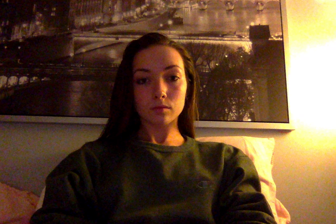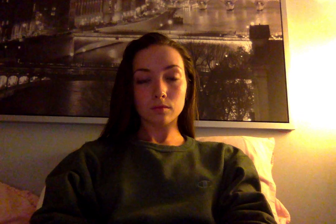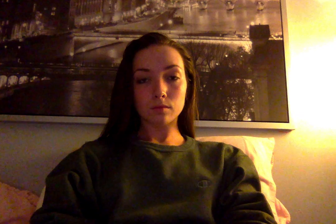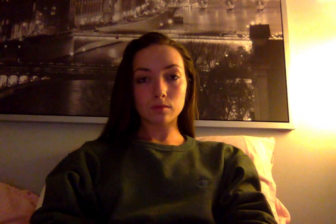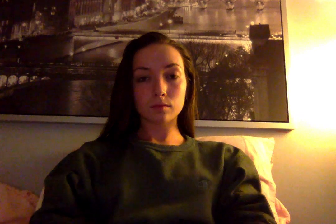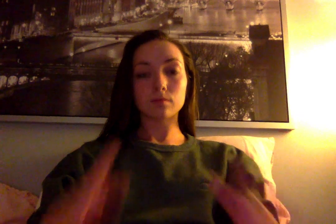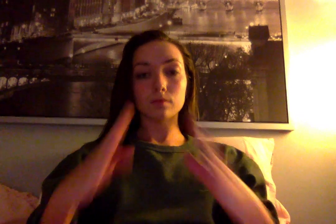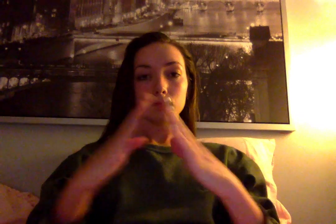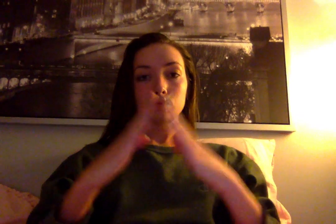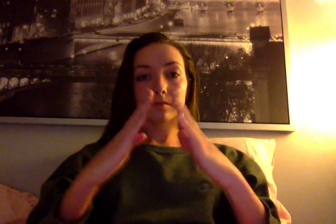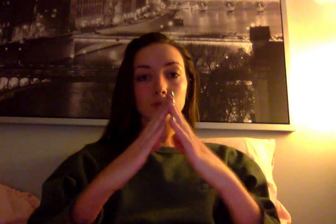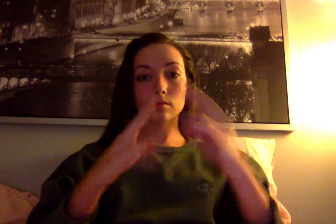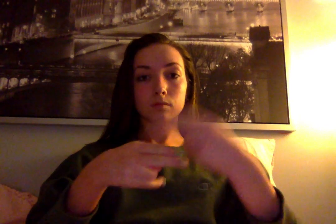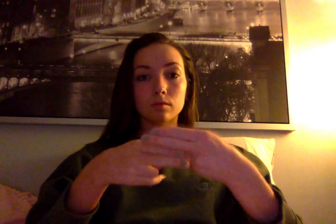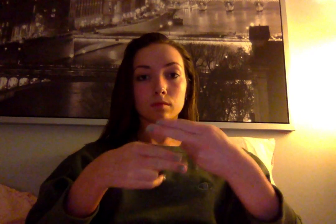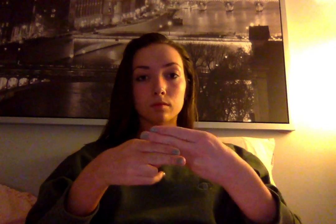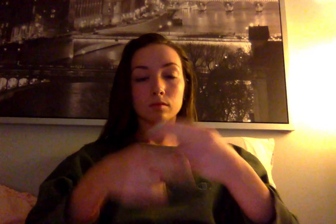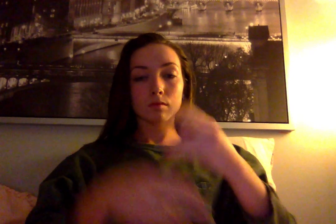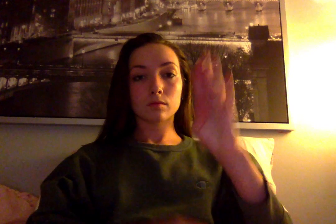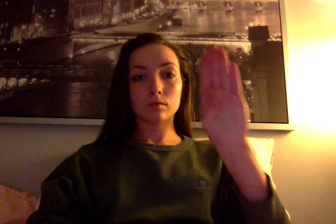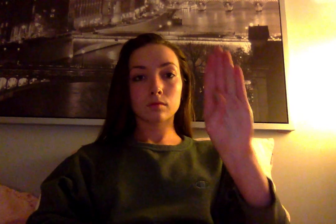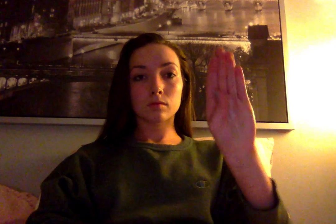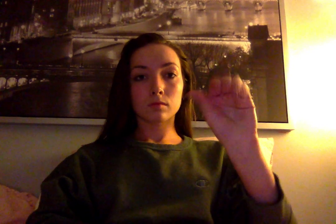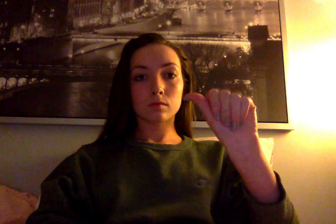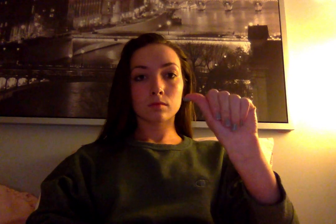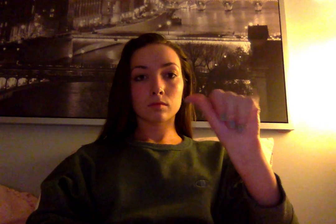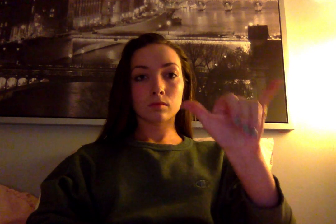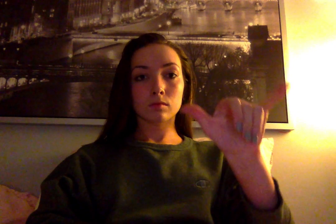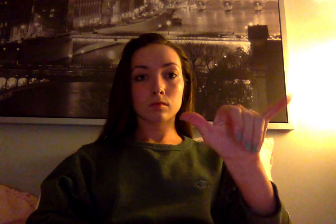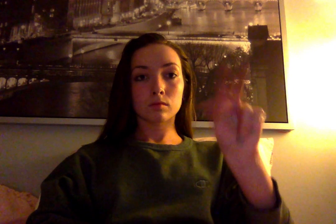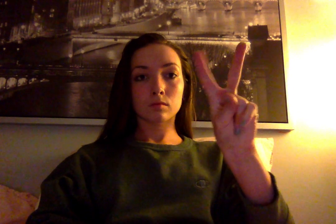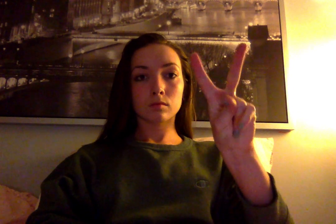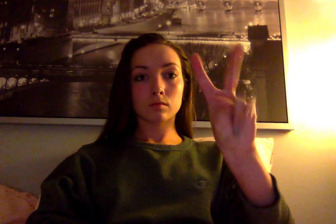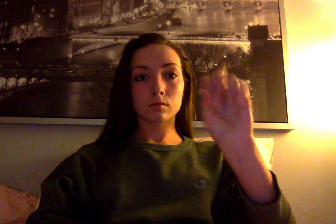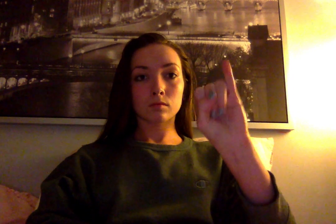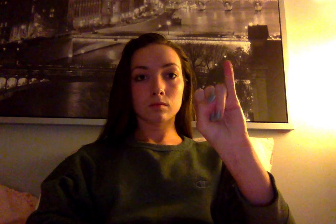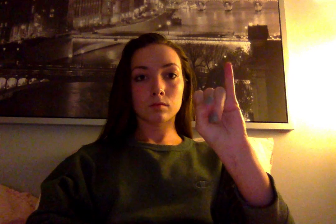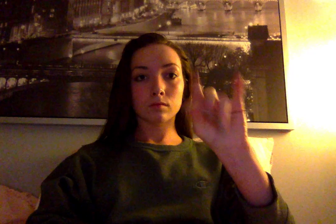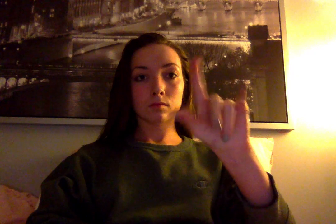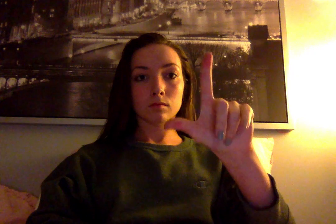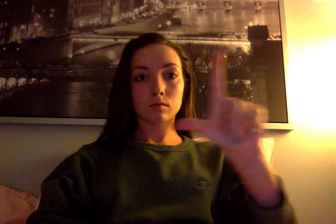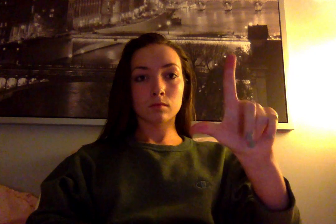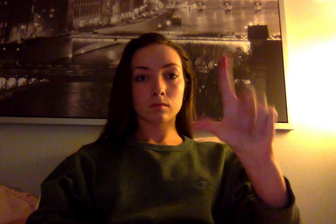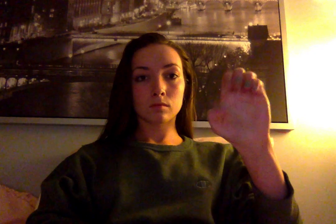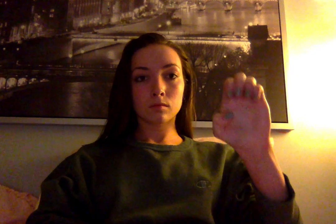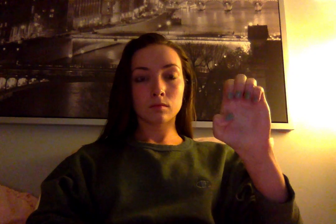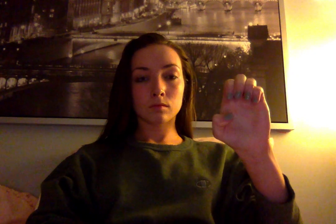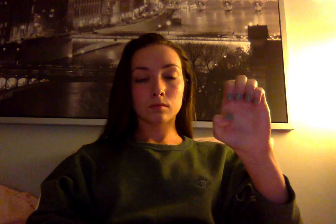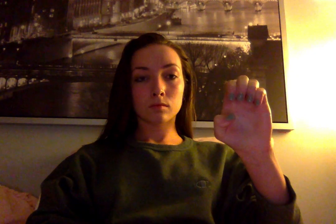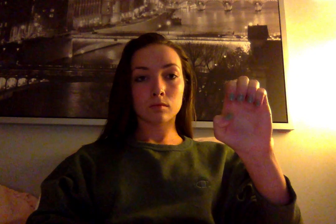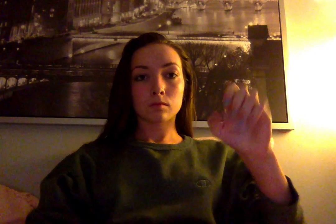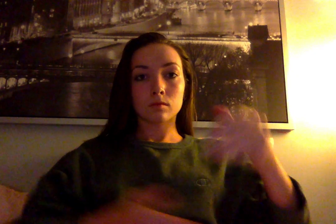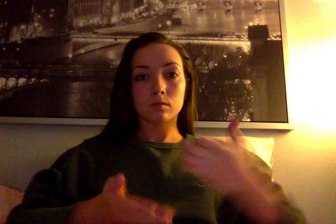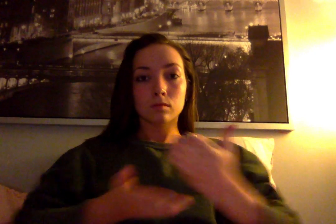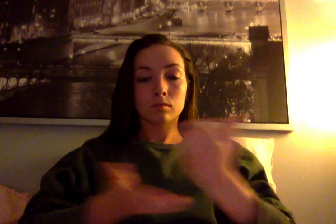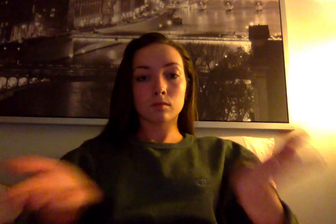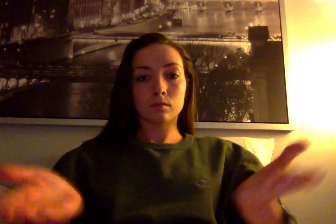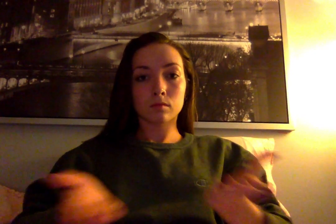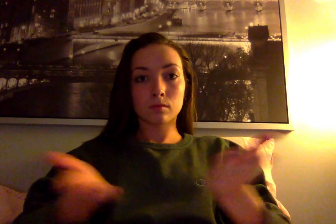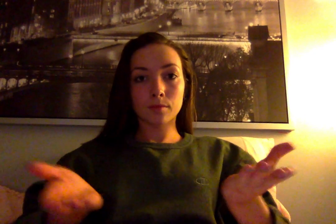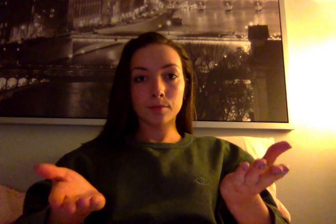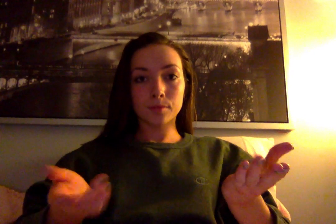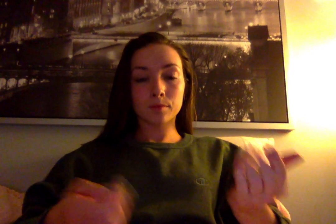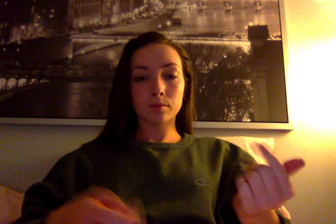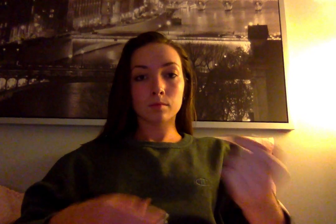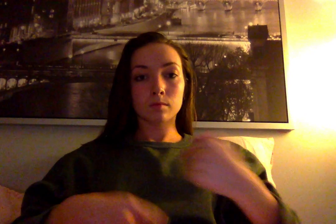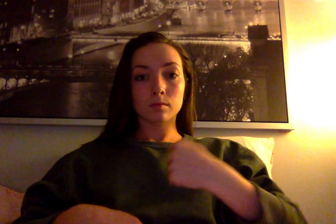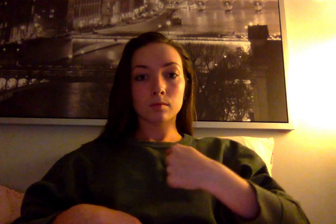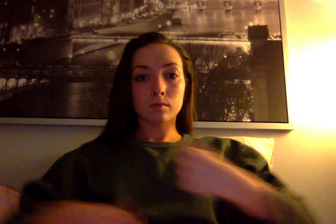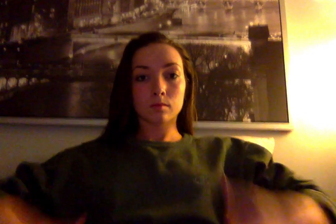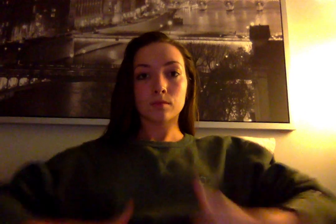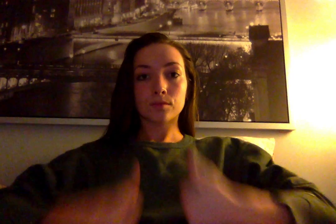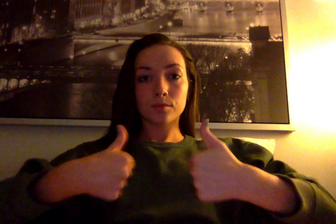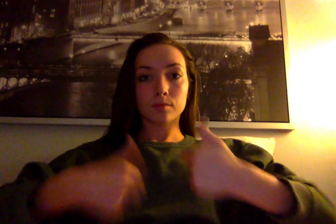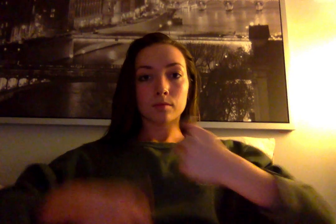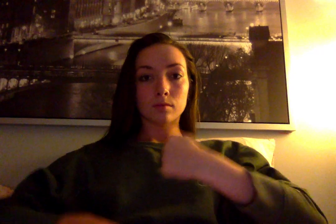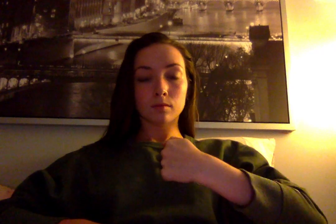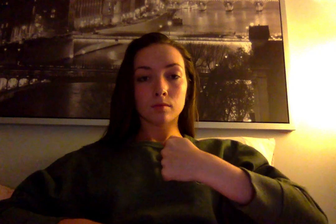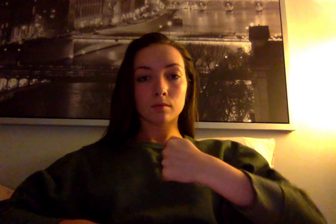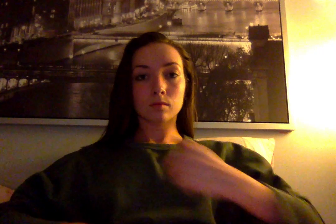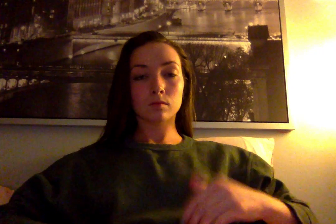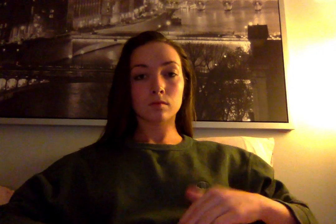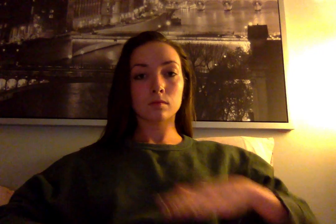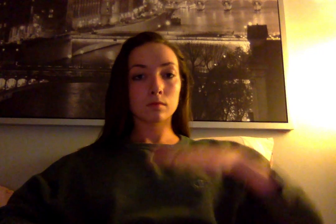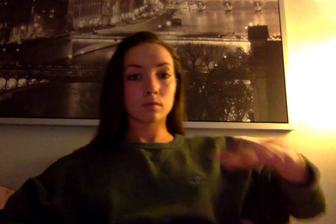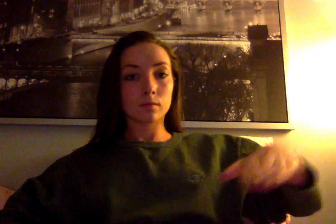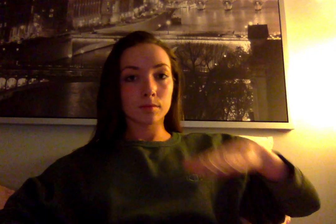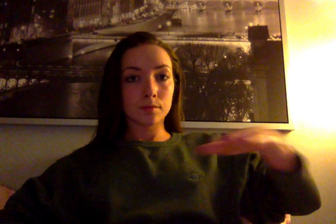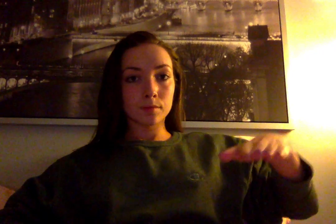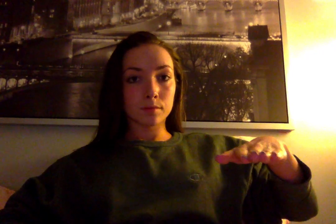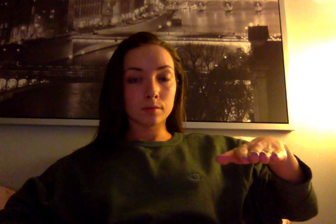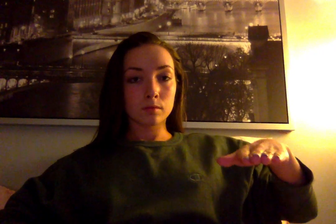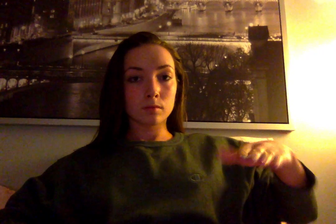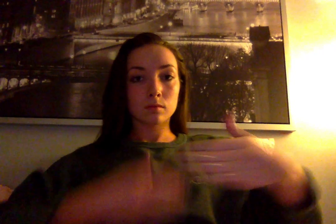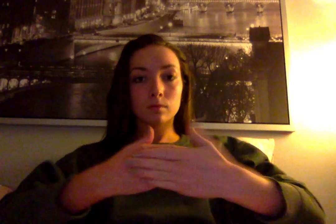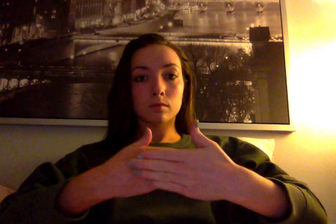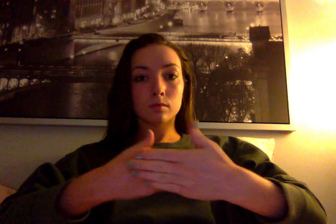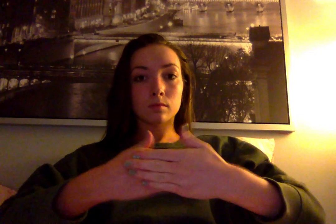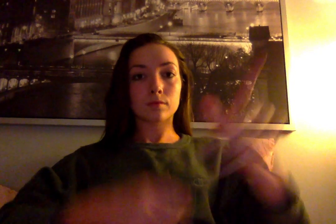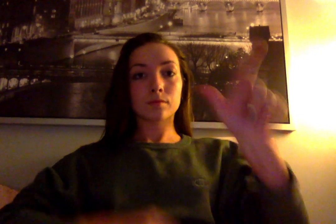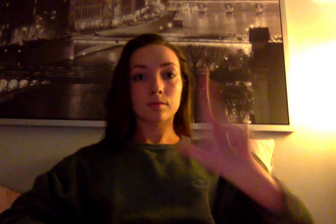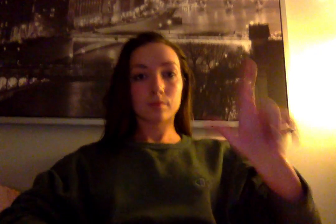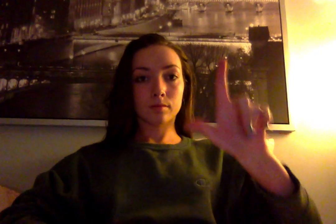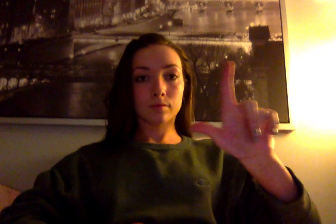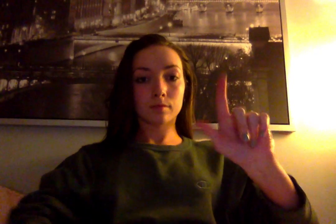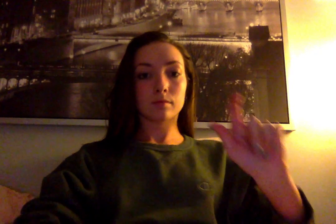area and living